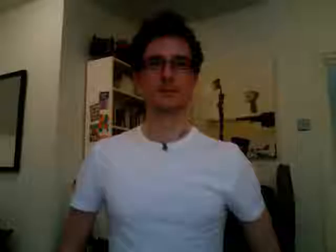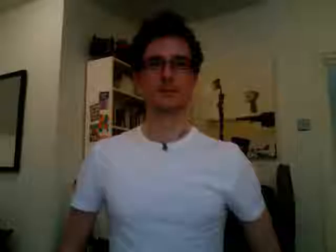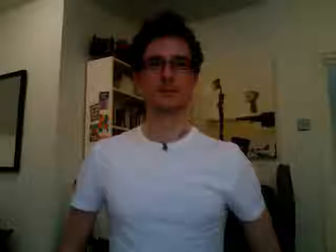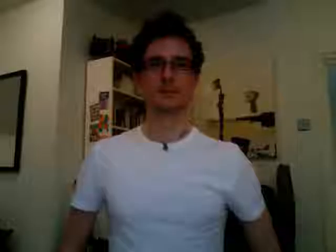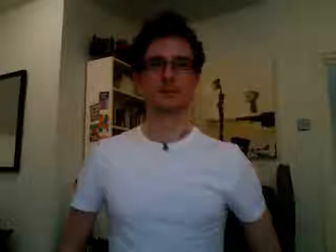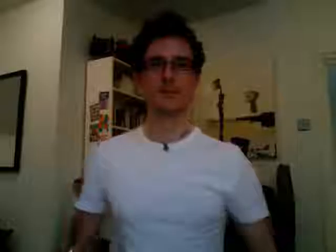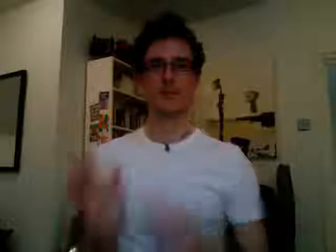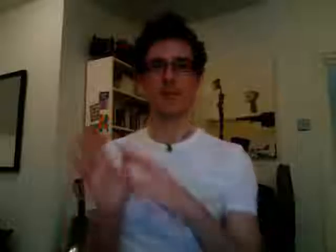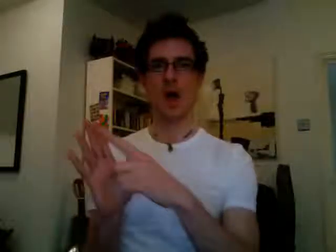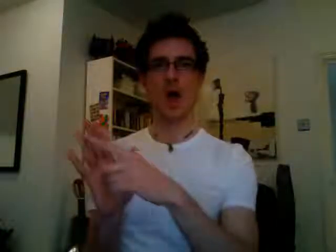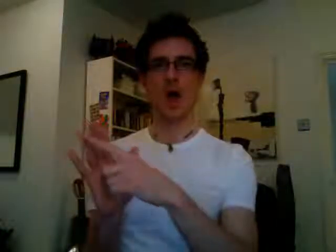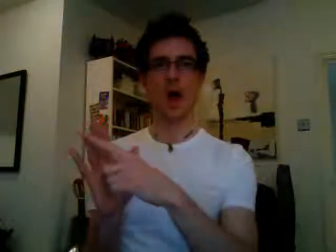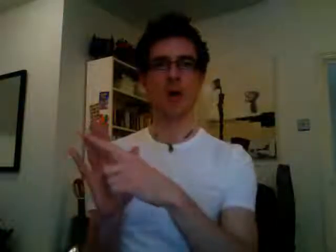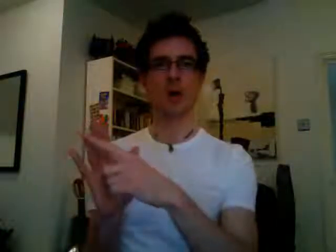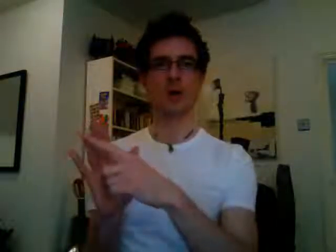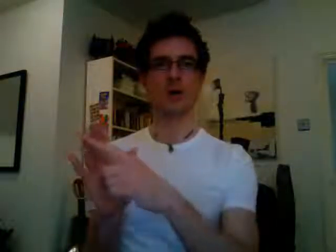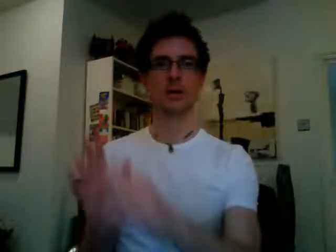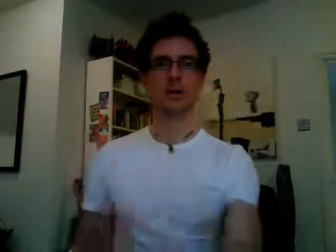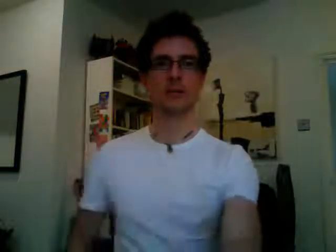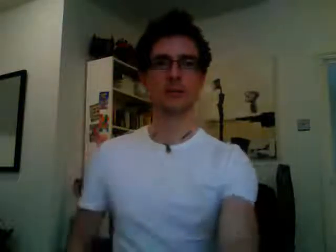O